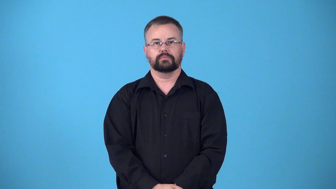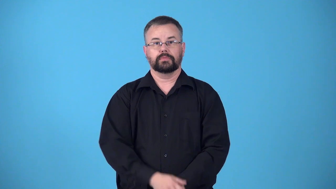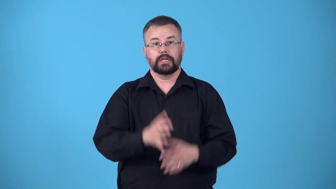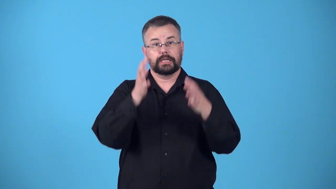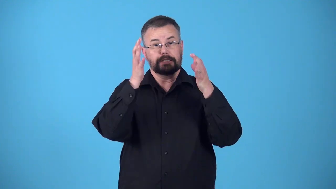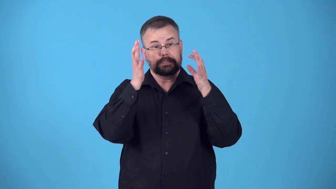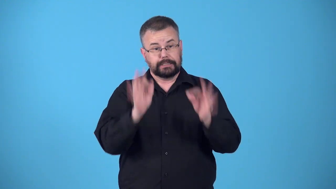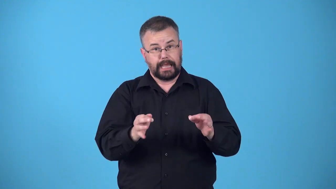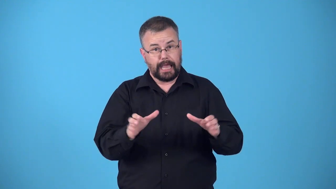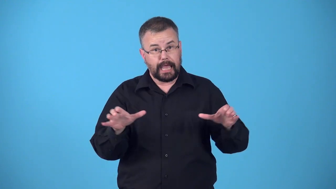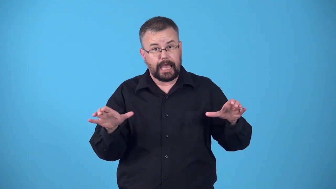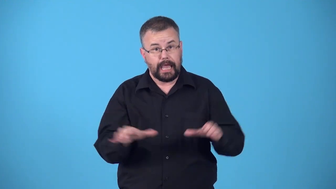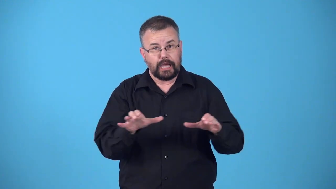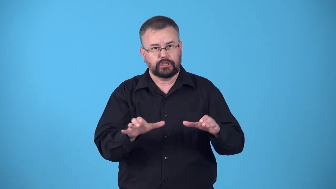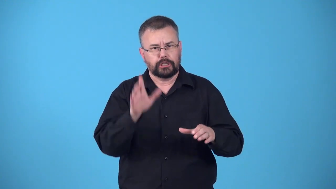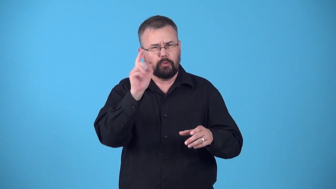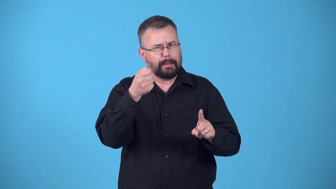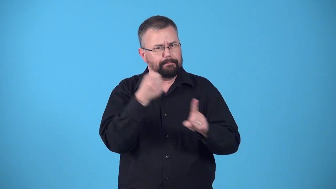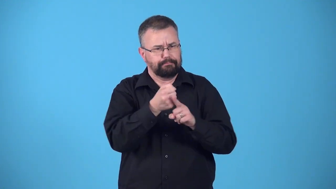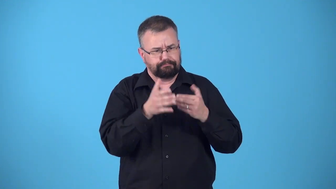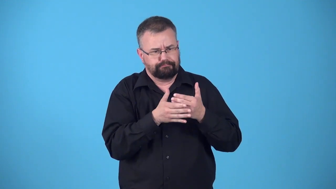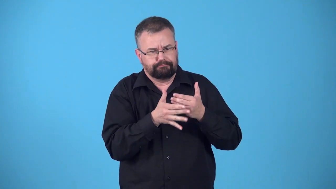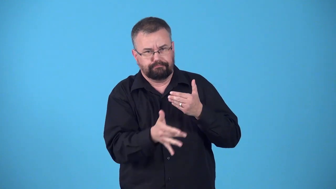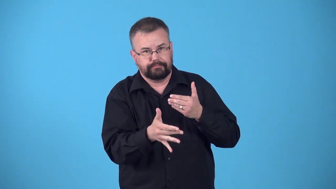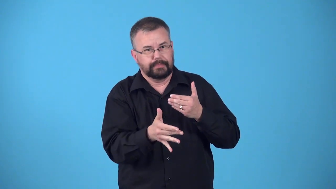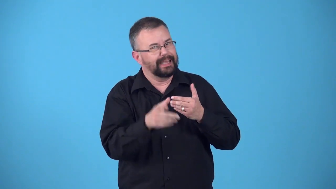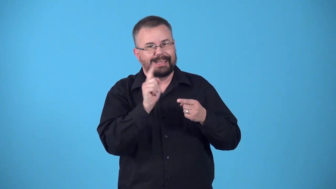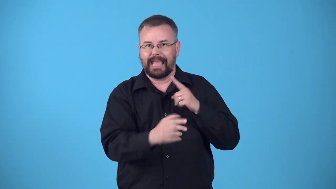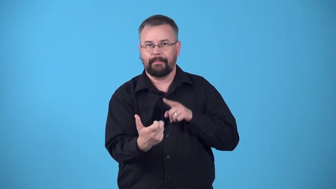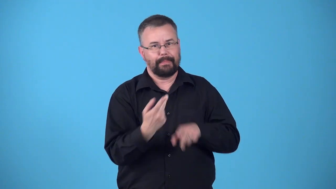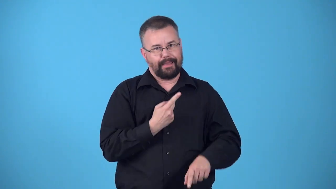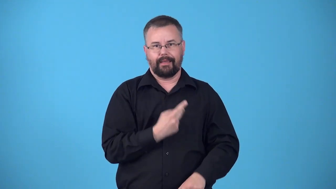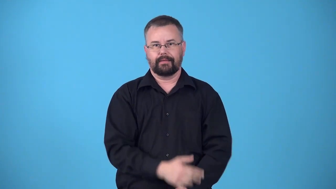crossing the rubicon